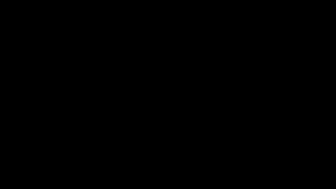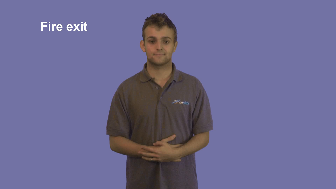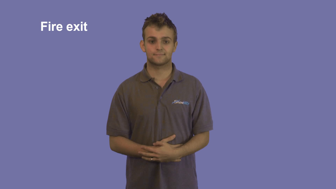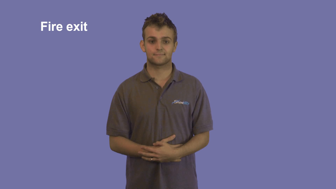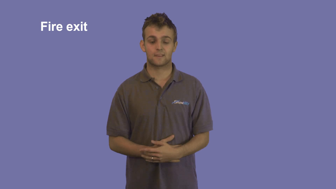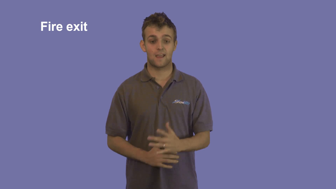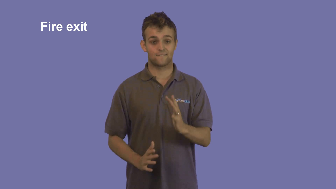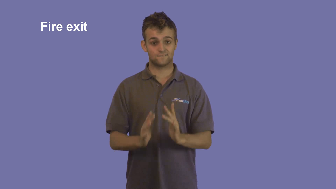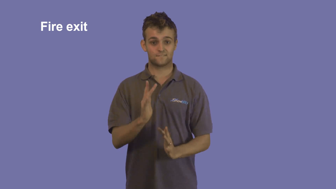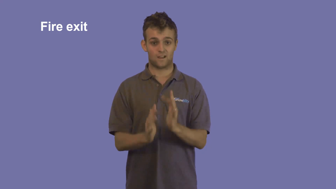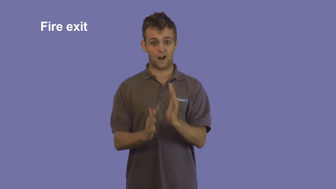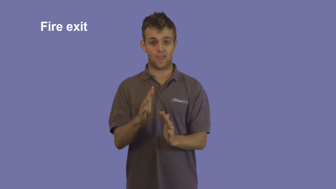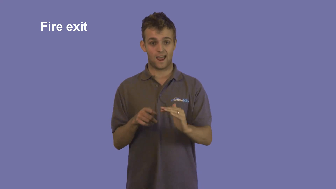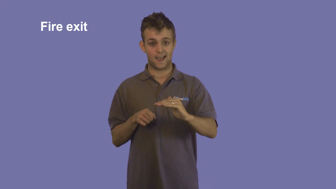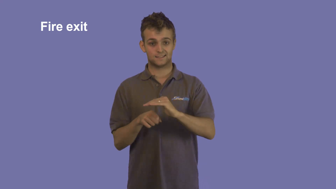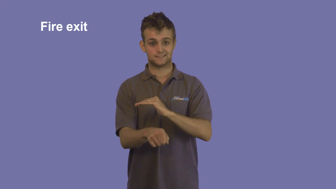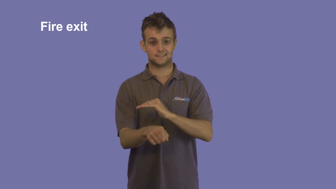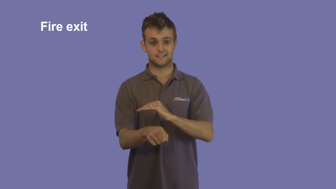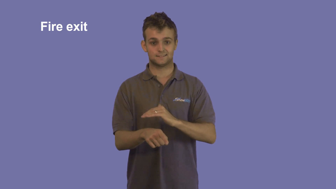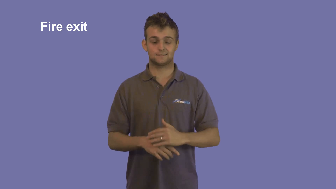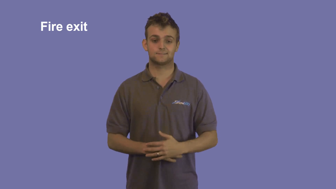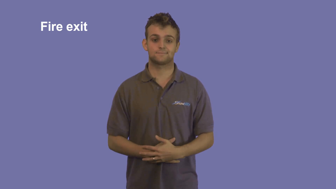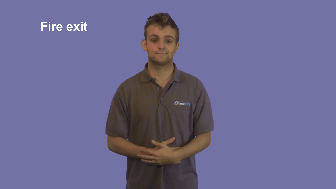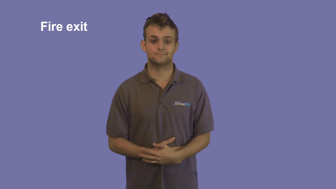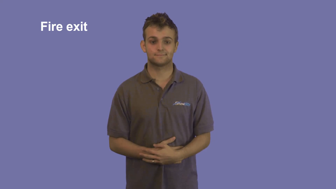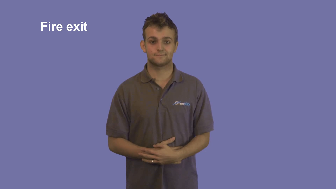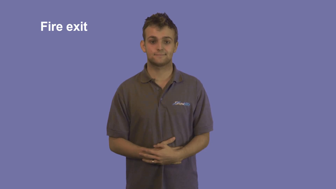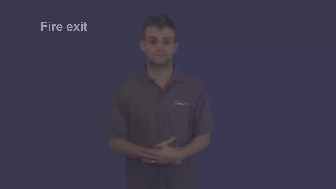Fire exit